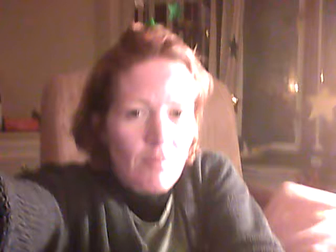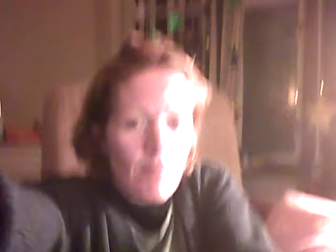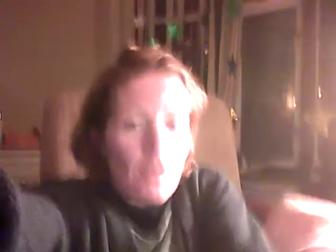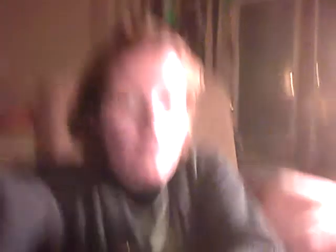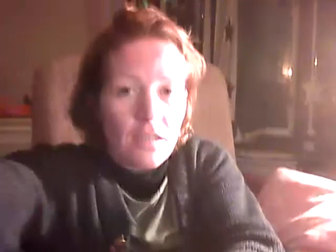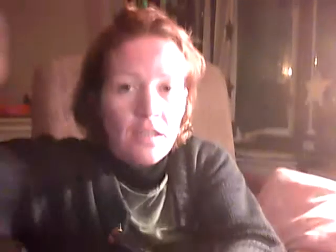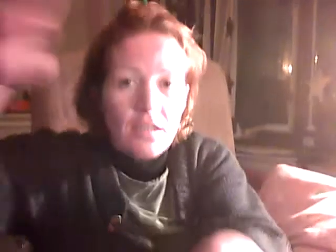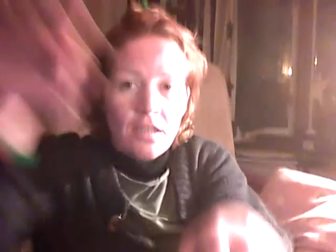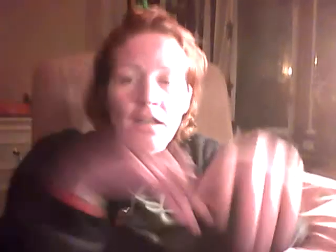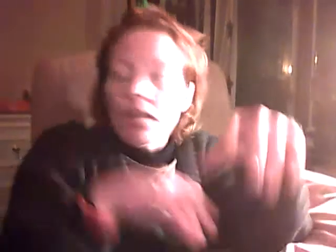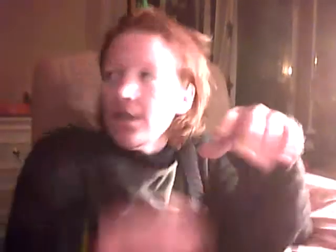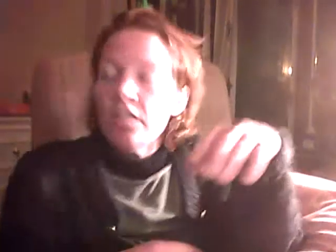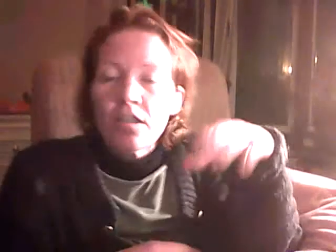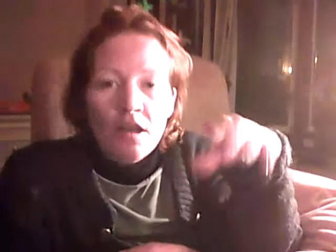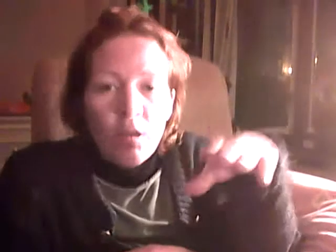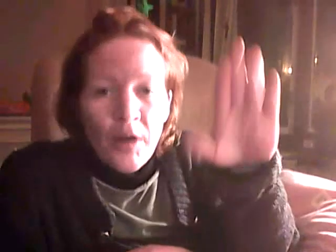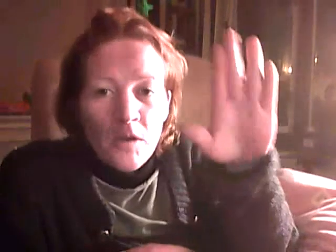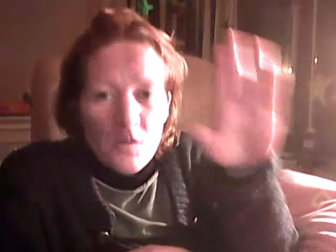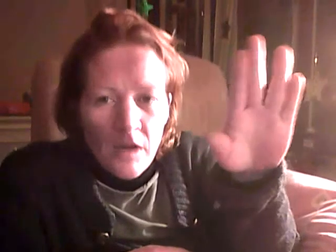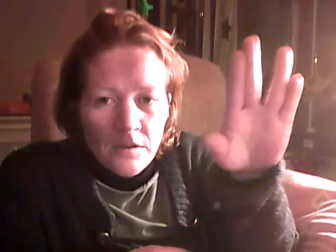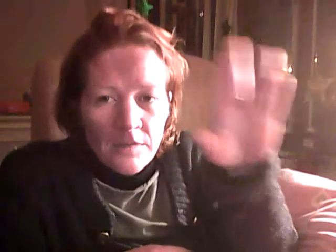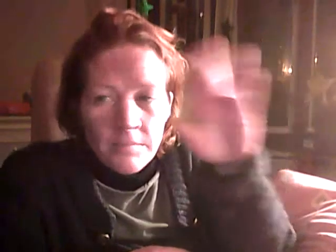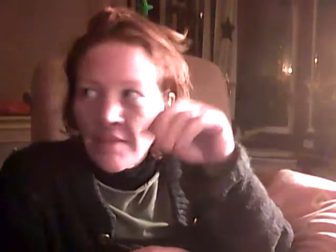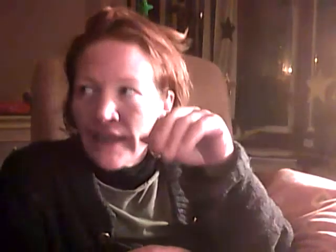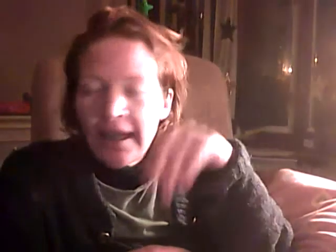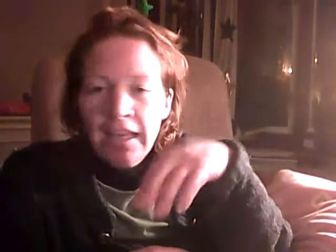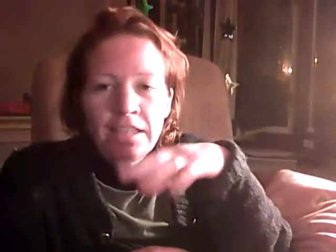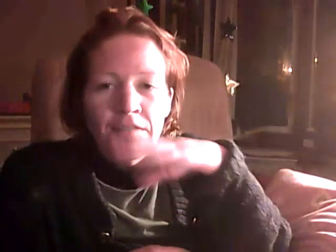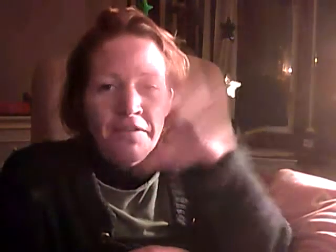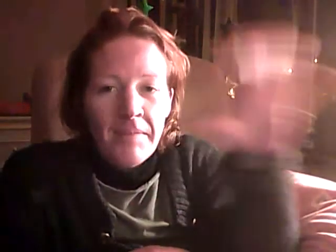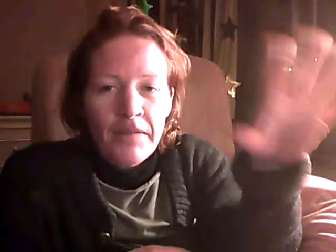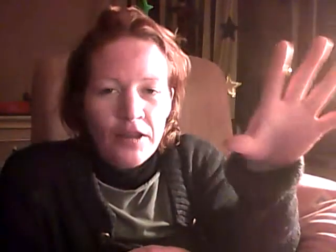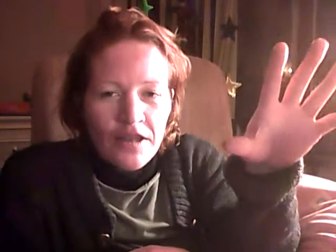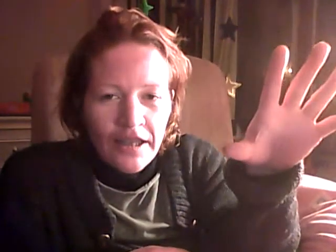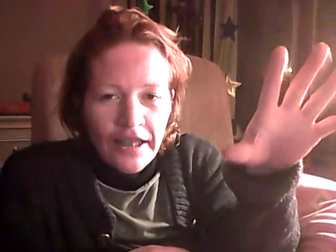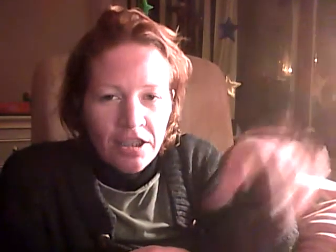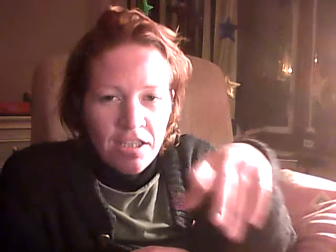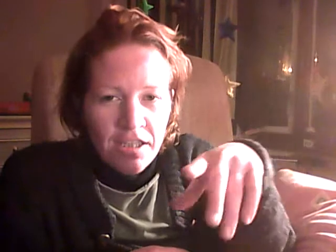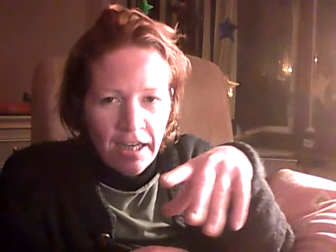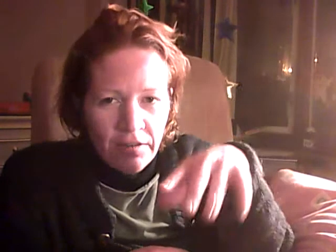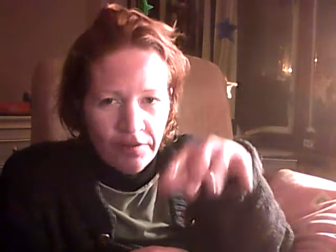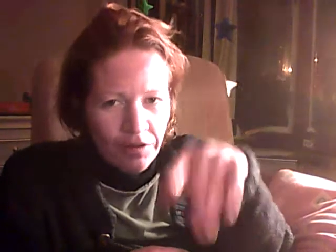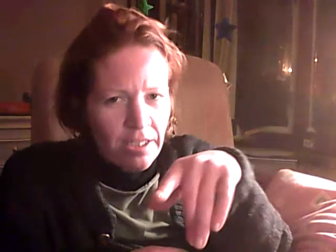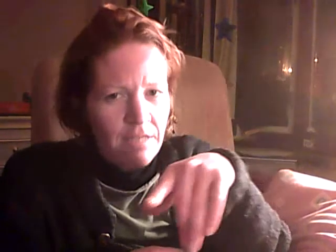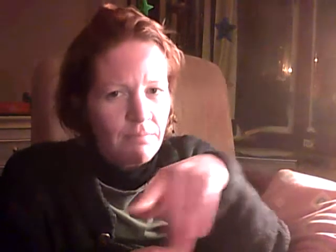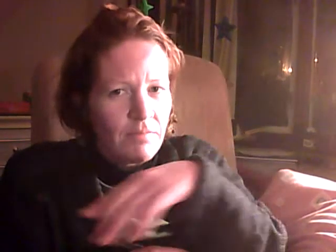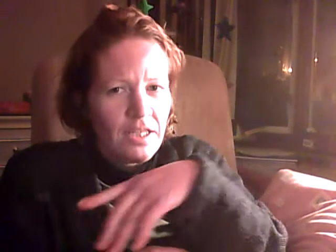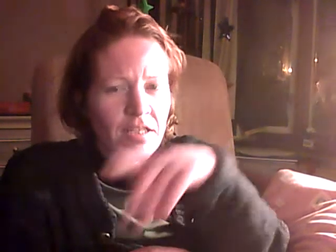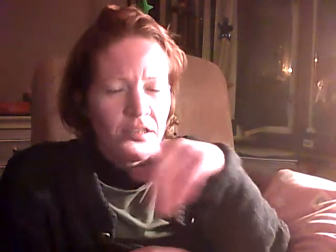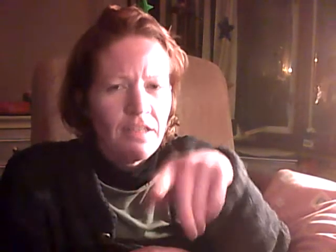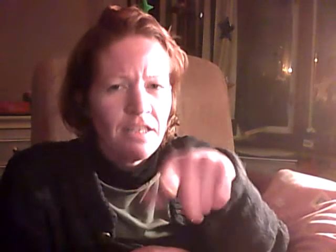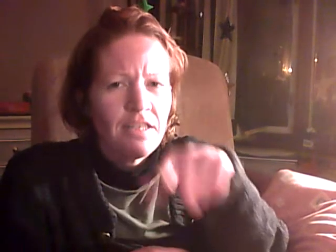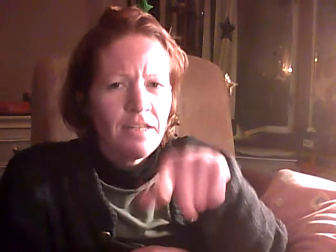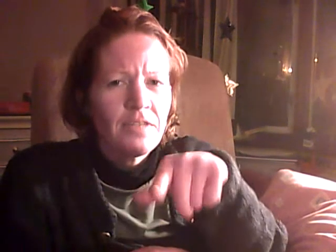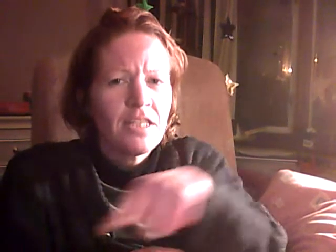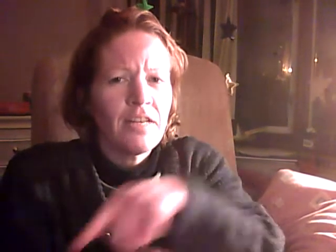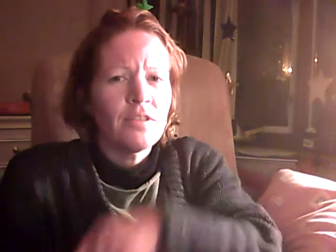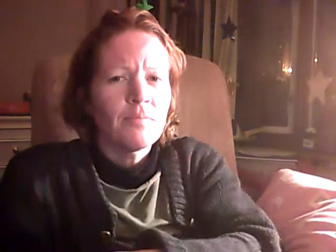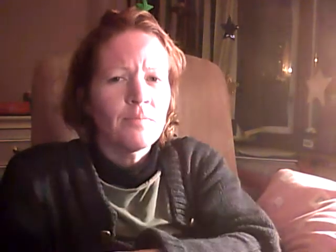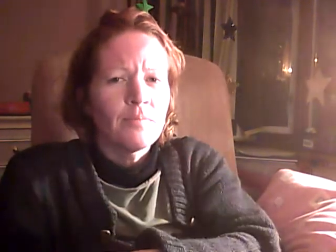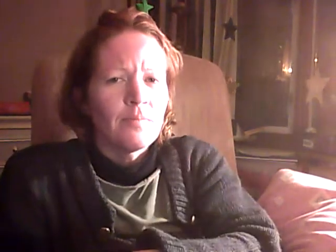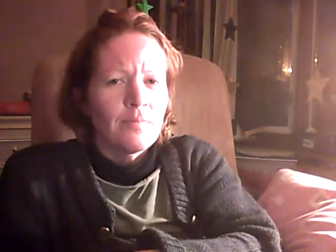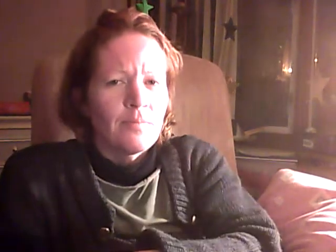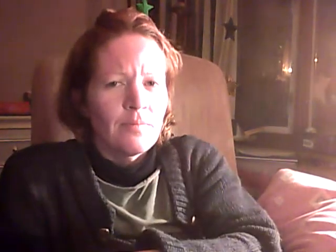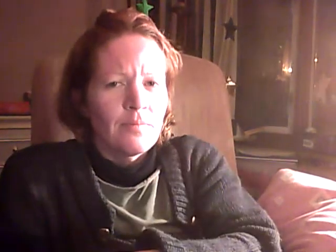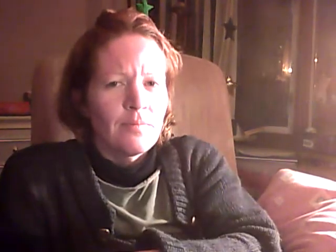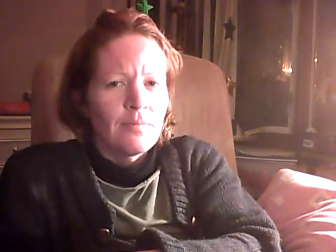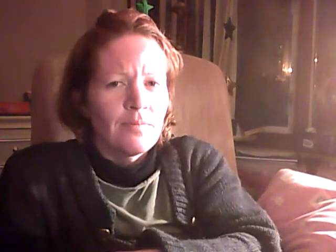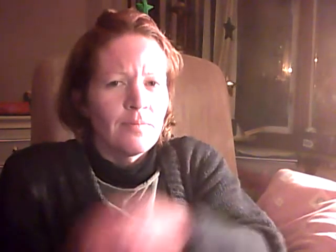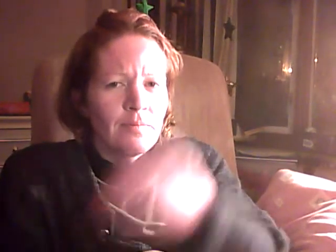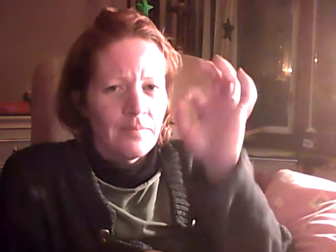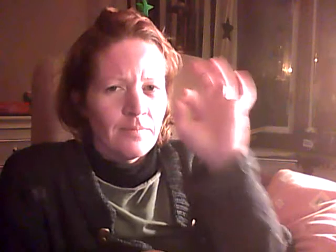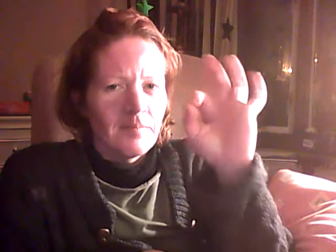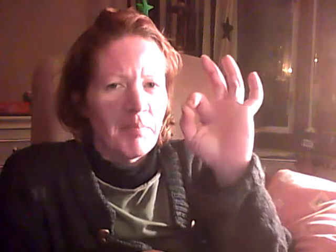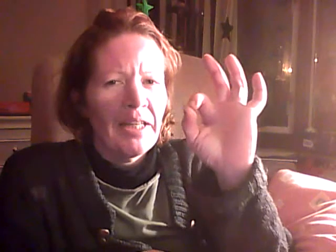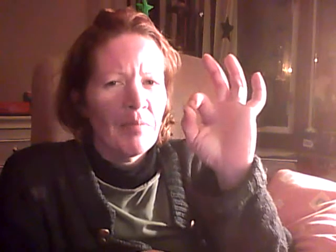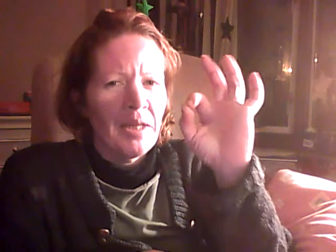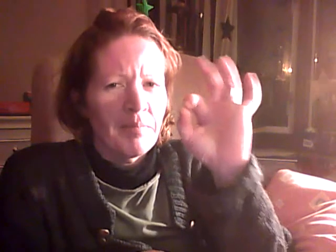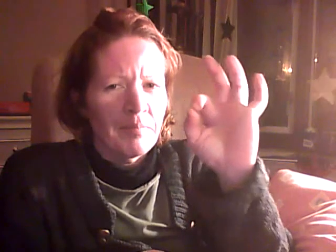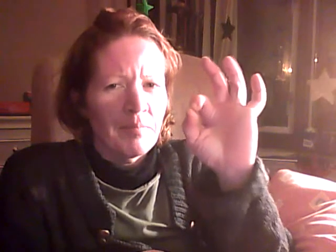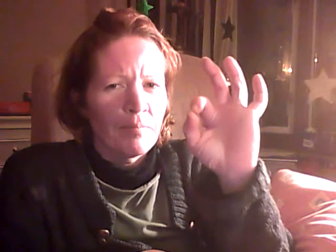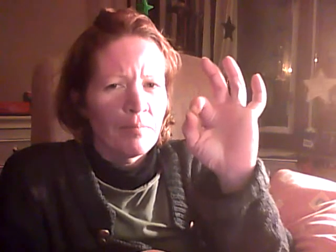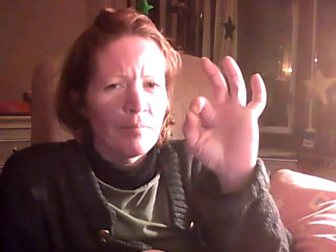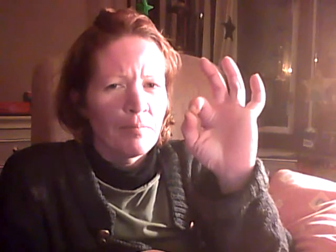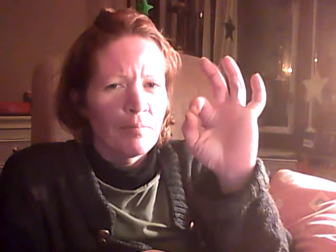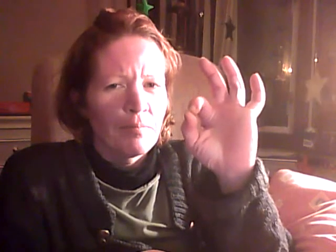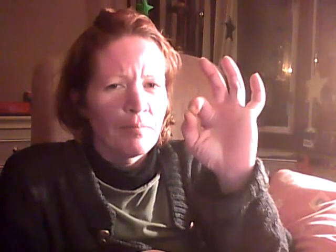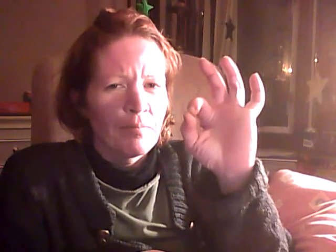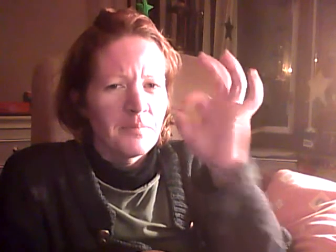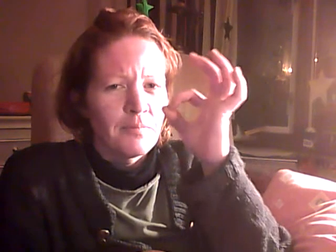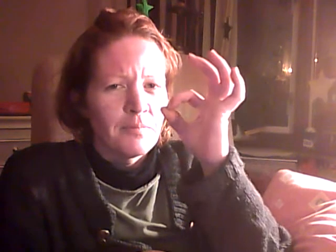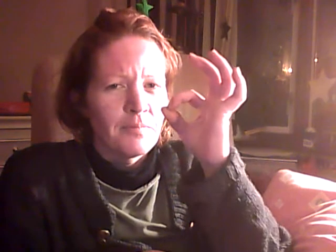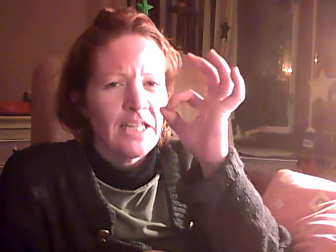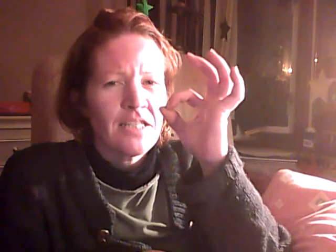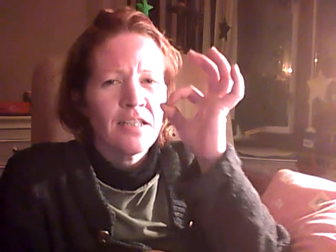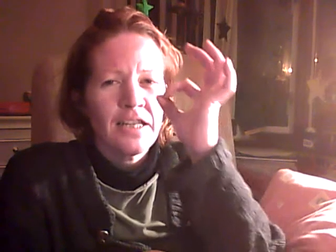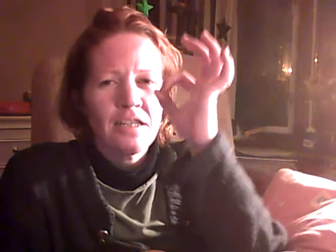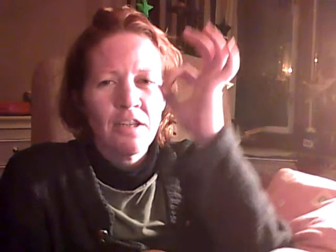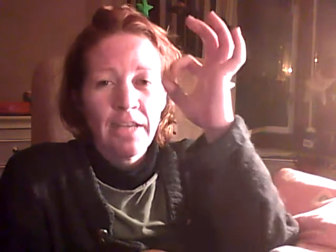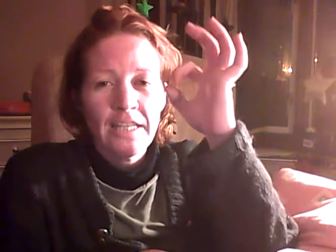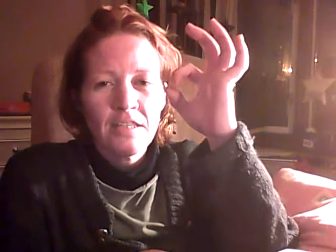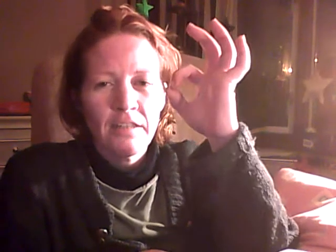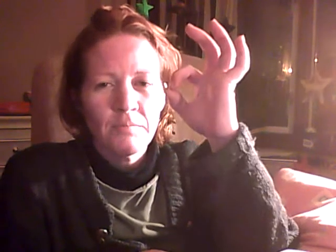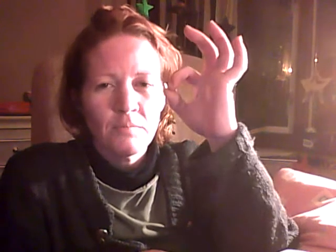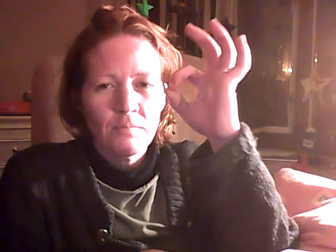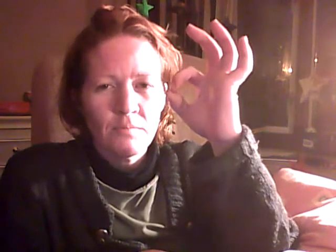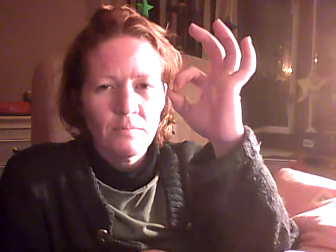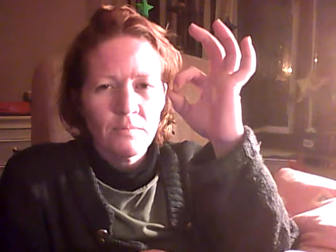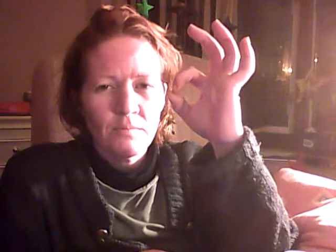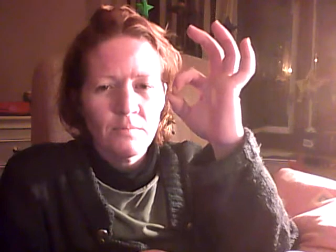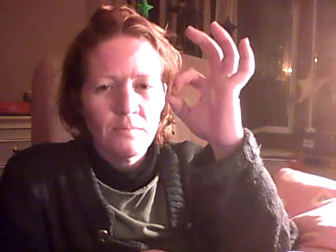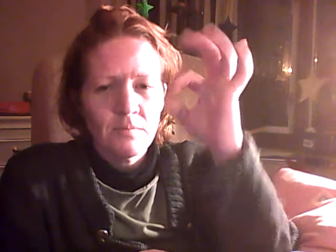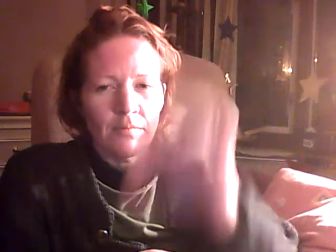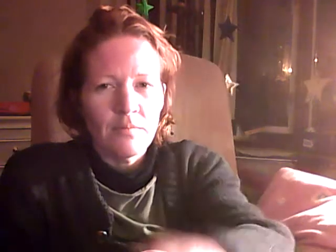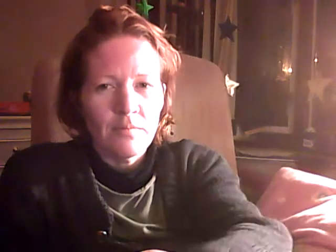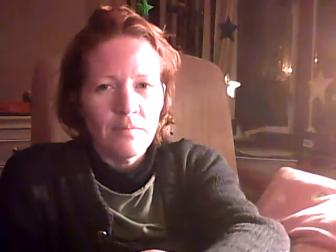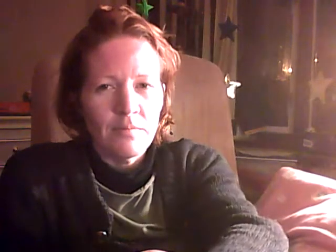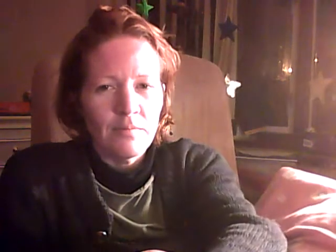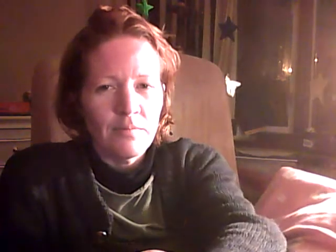accept it